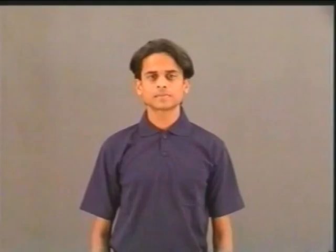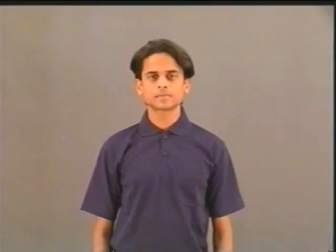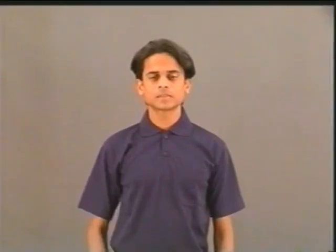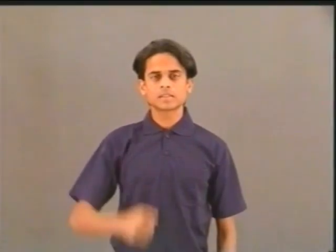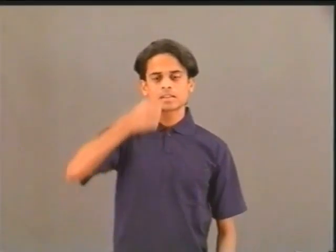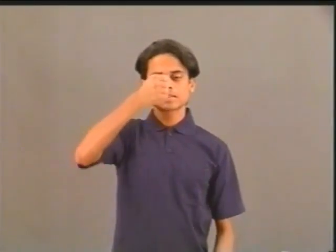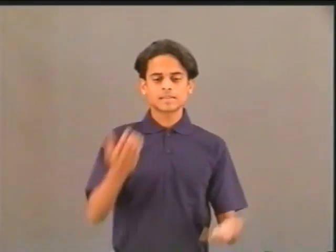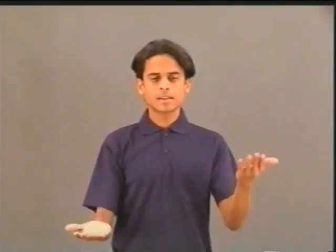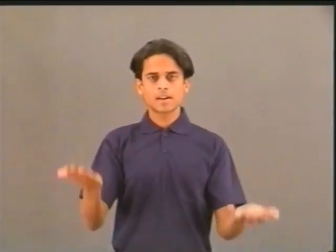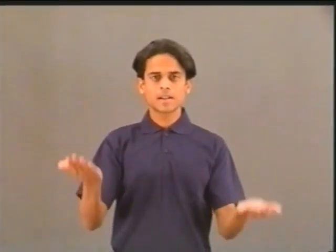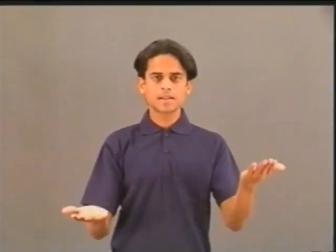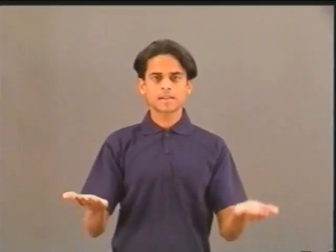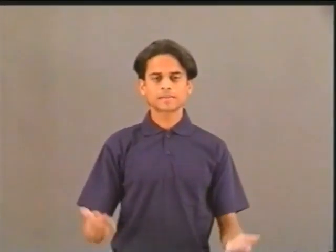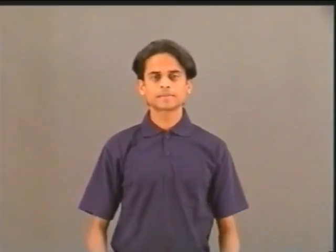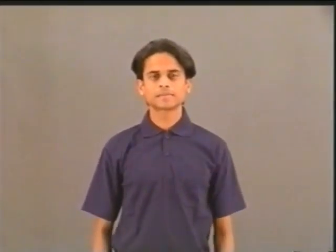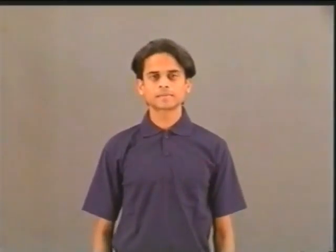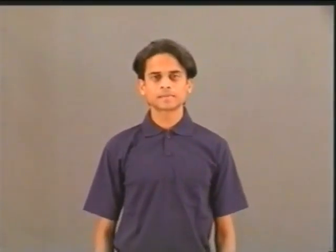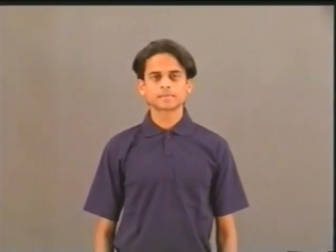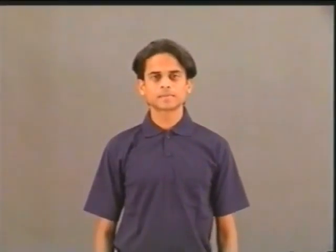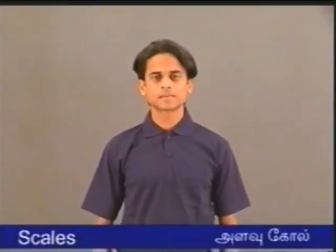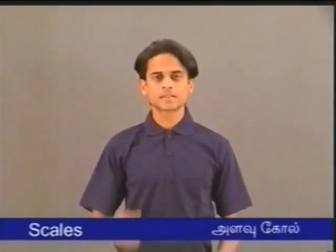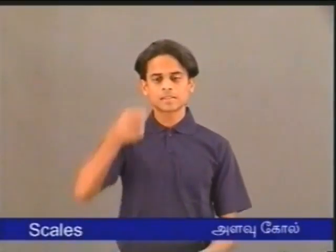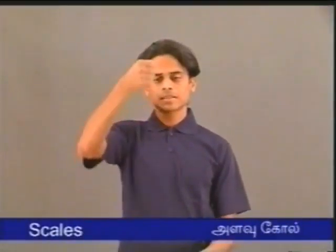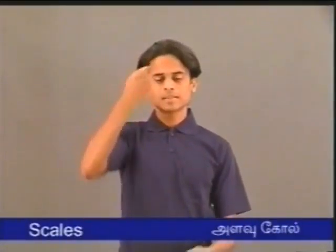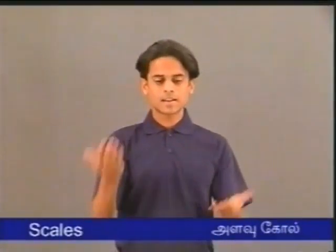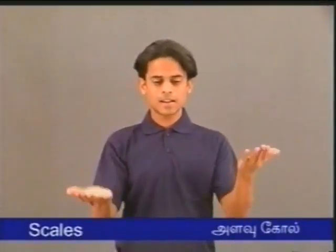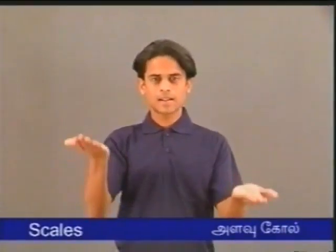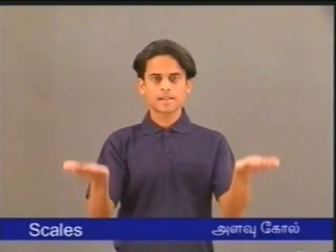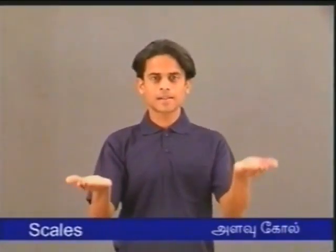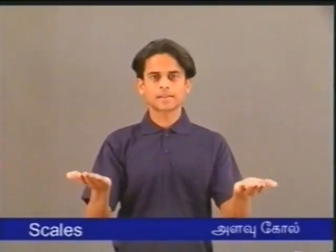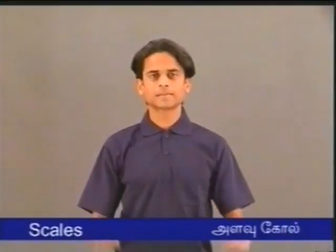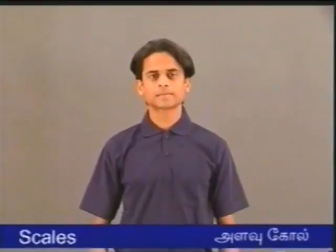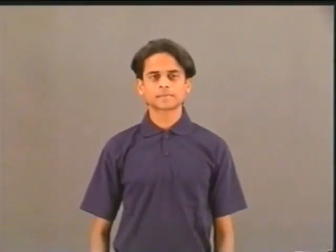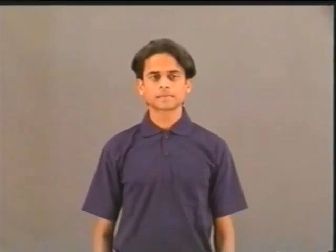scales